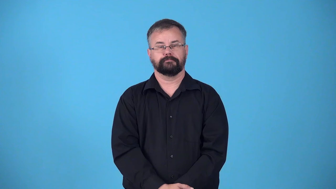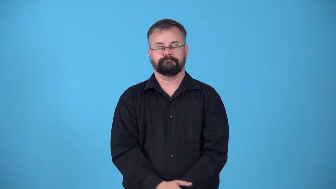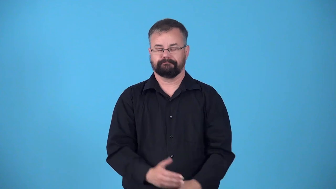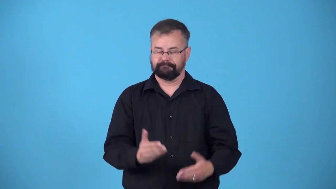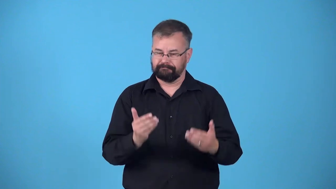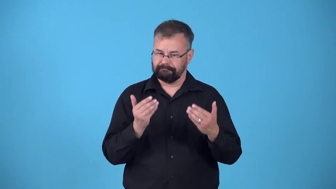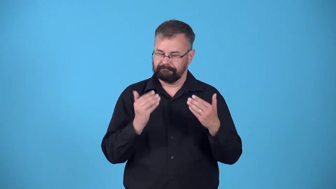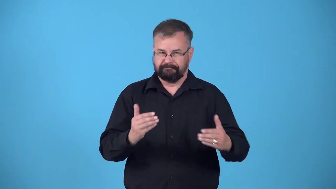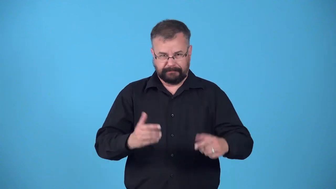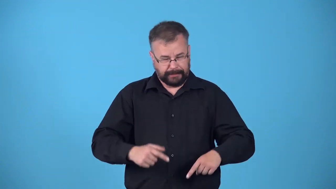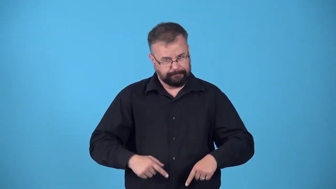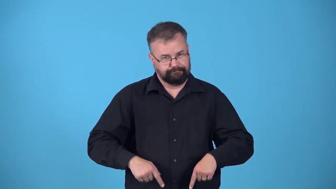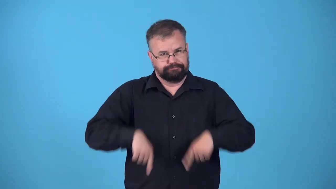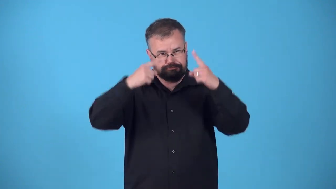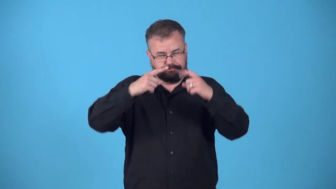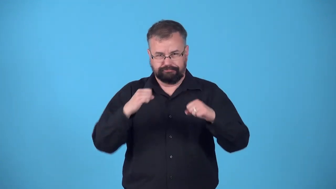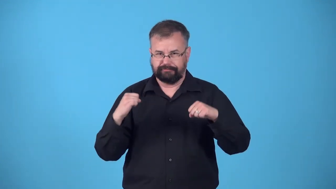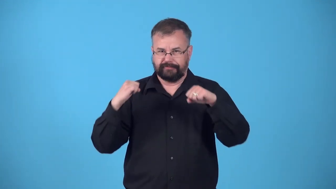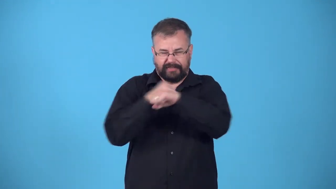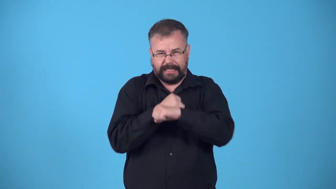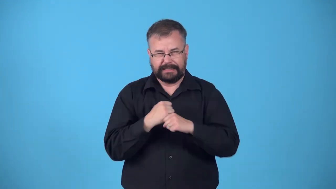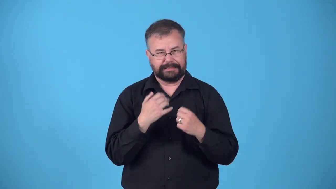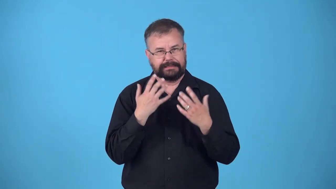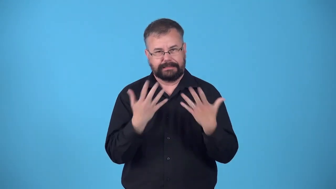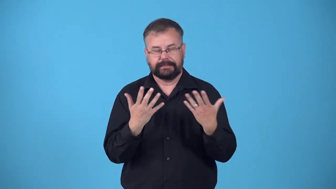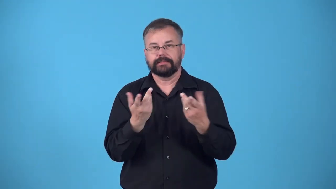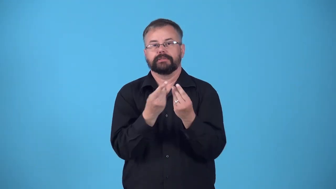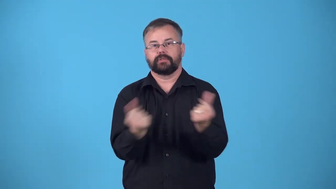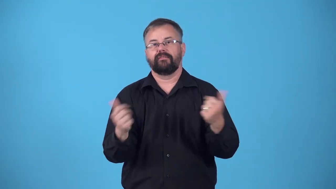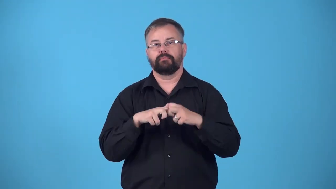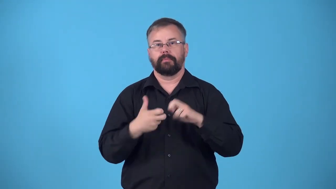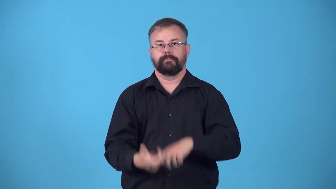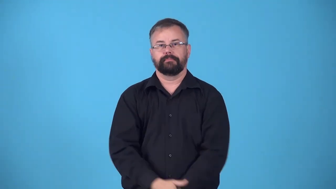fight it out